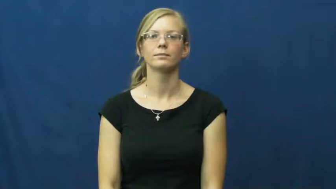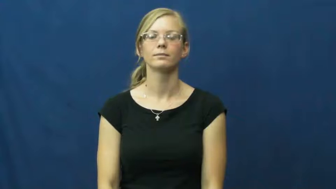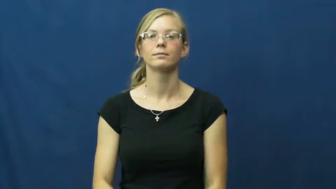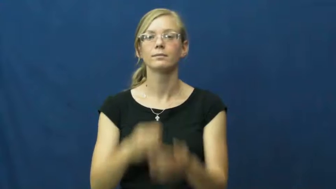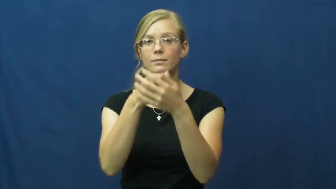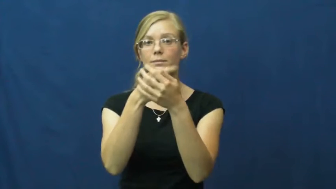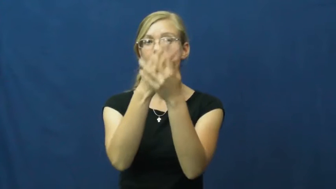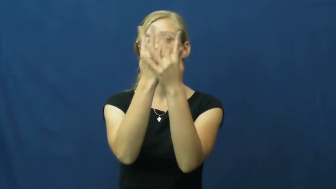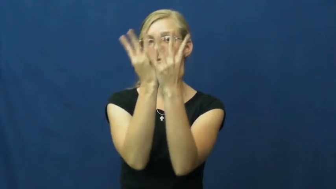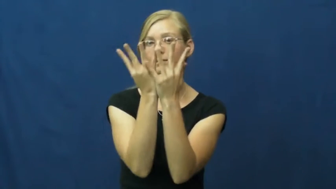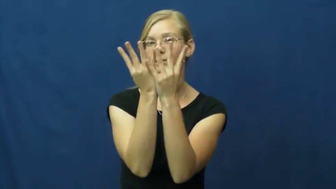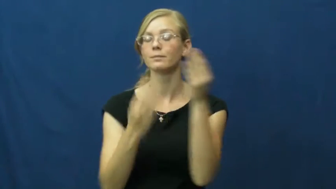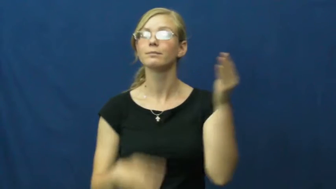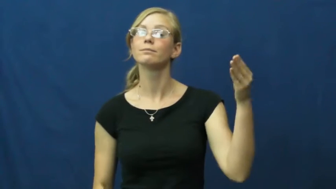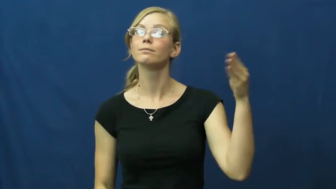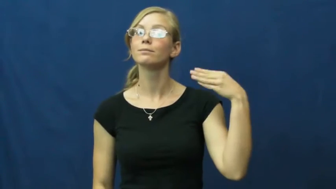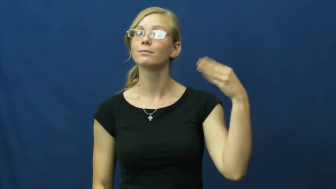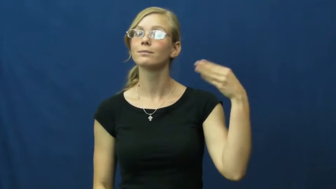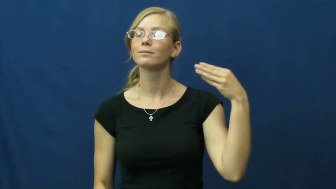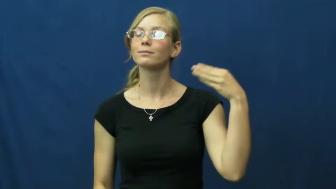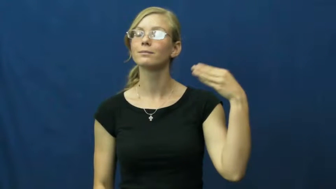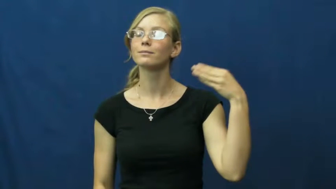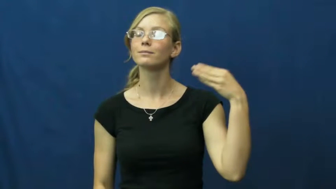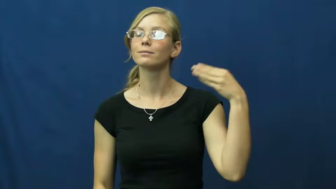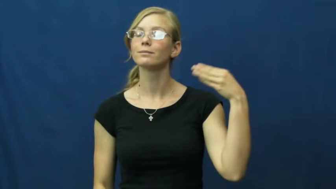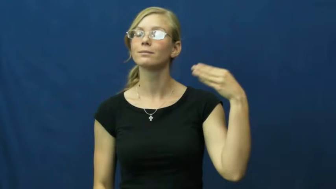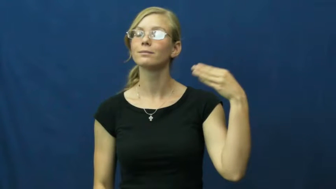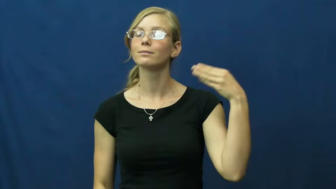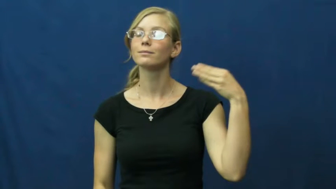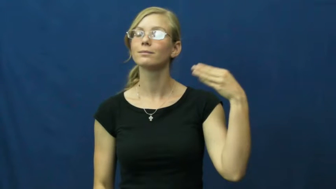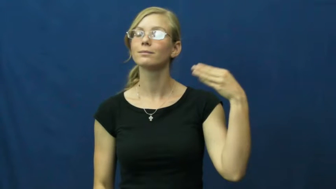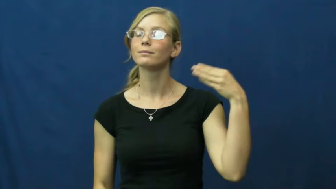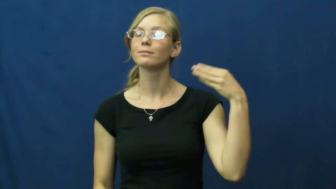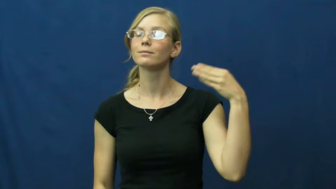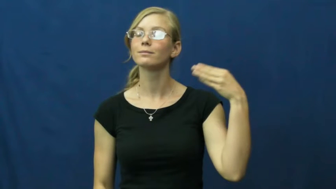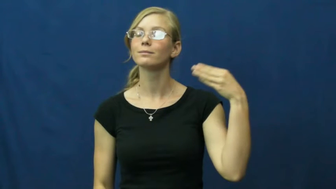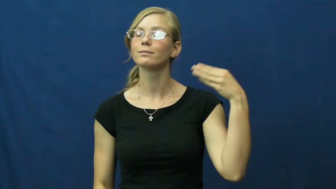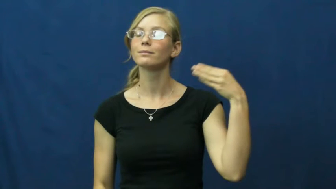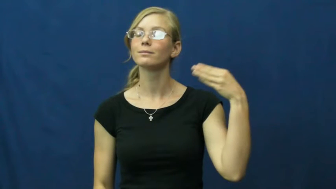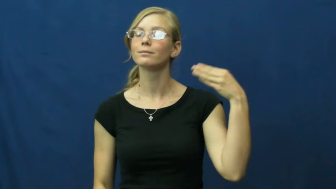fan-handheld